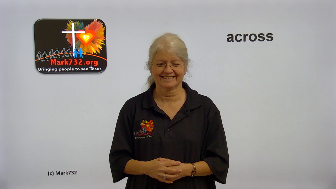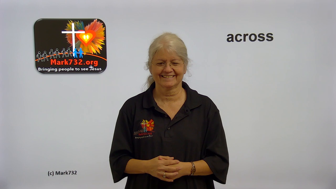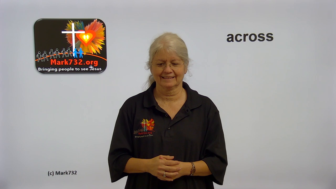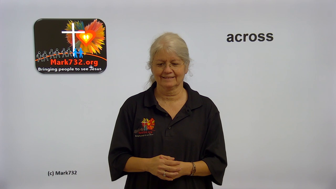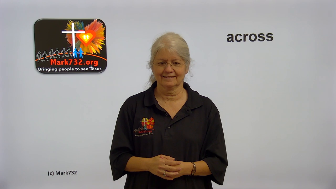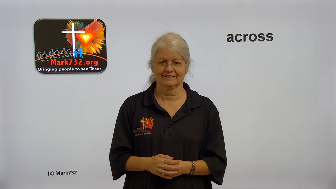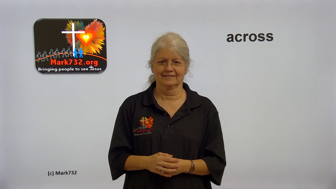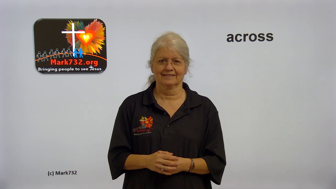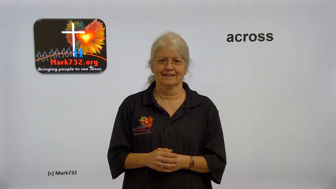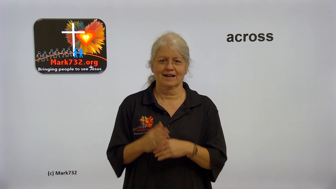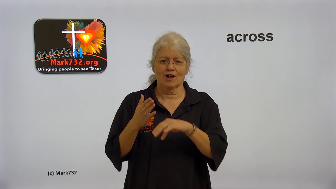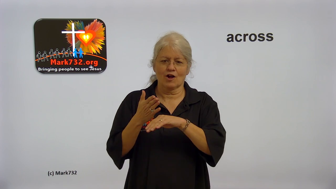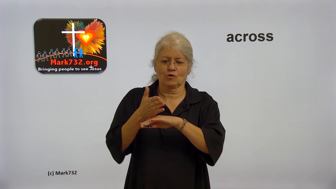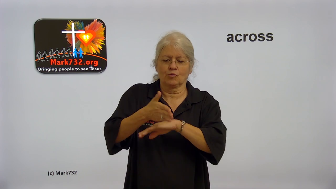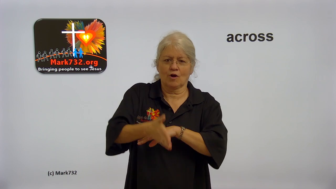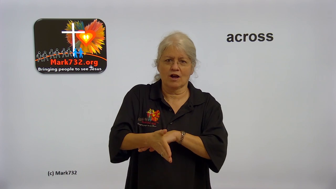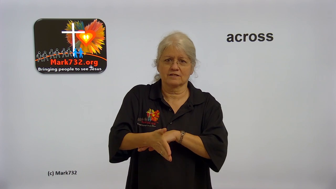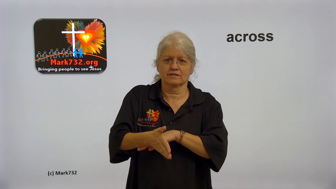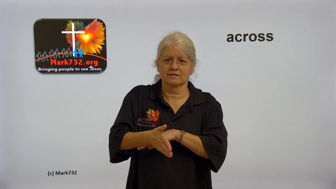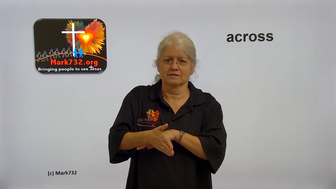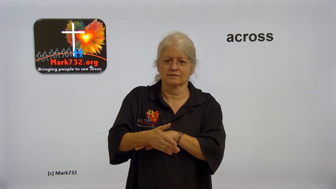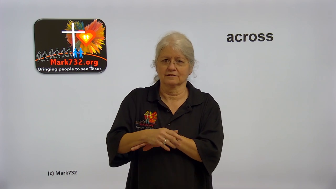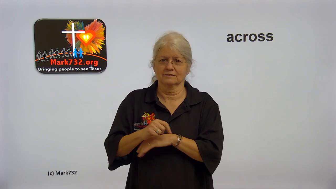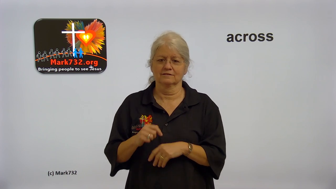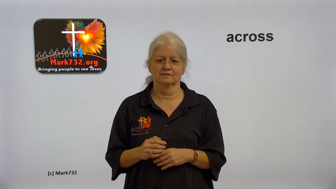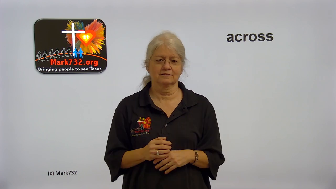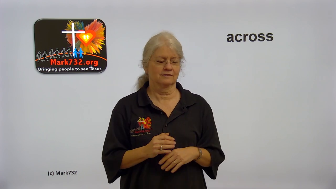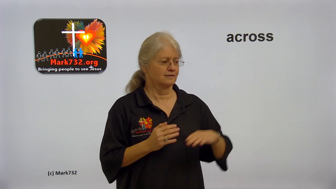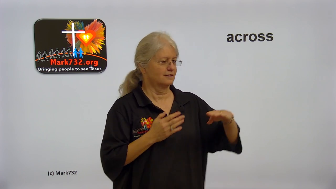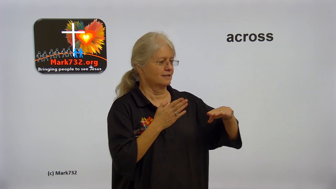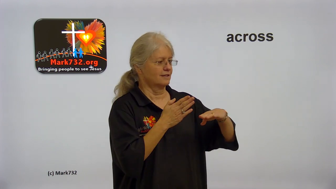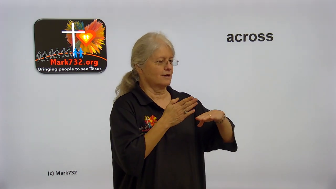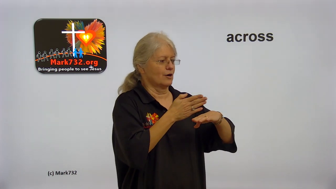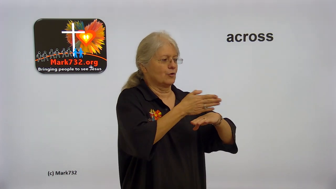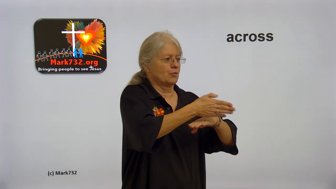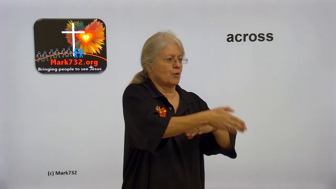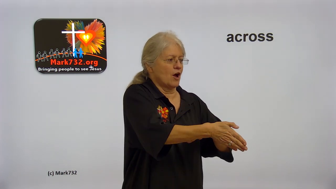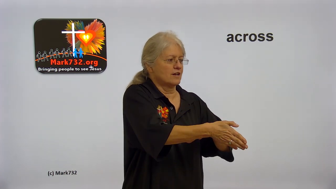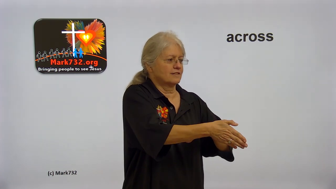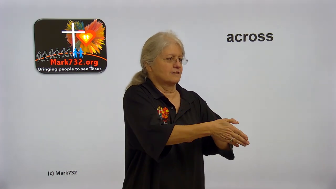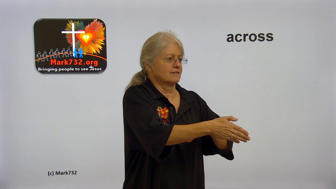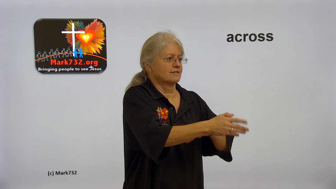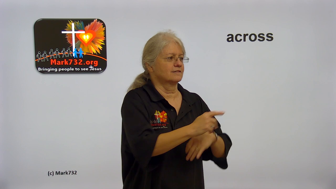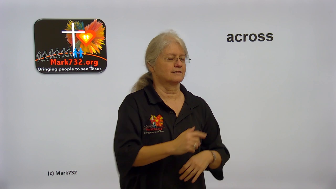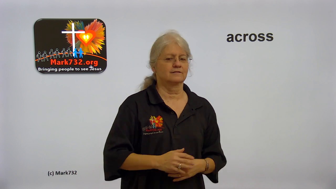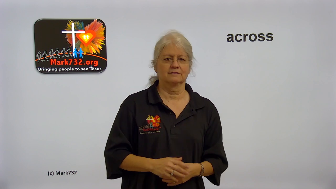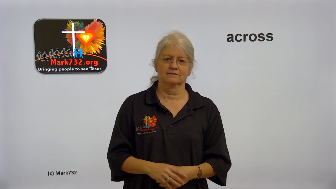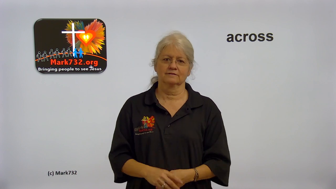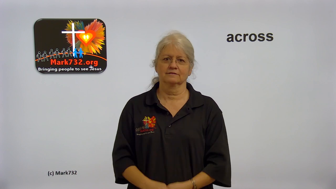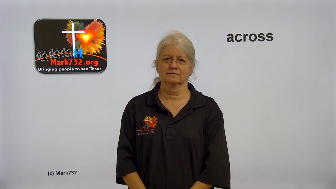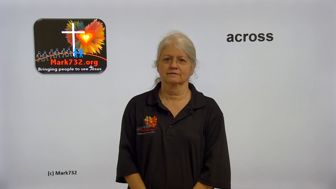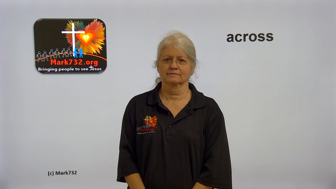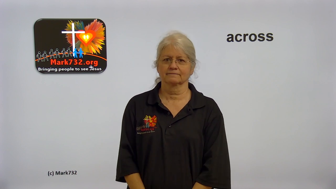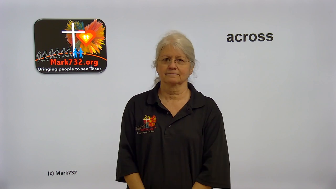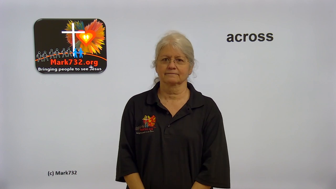across